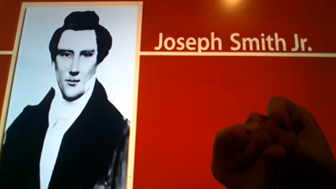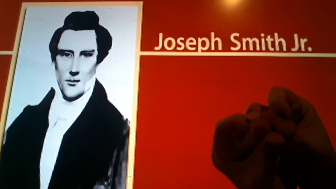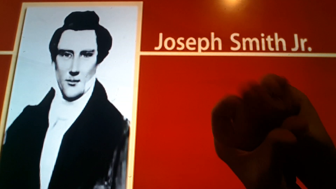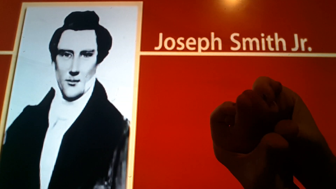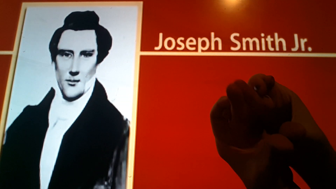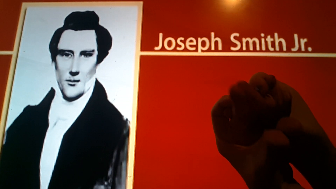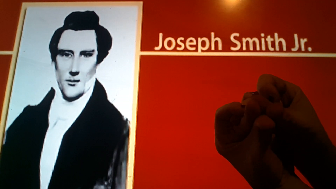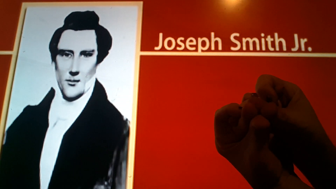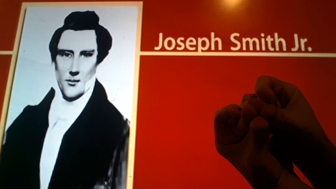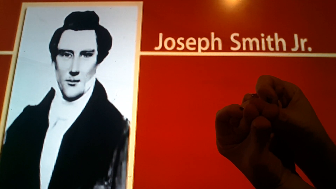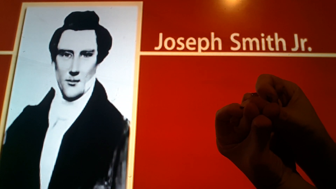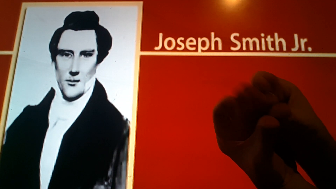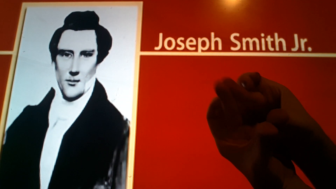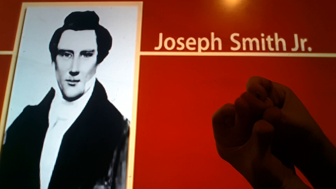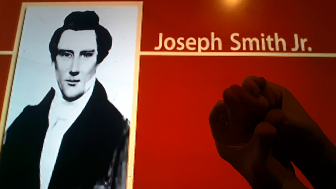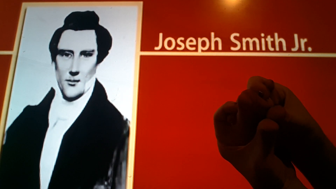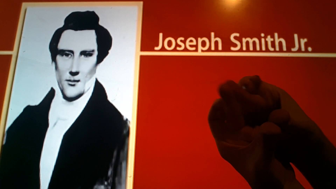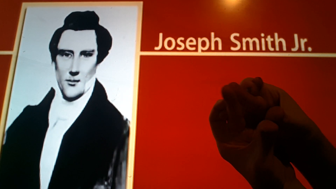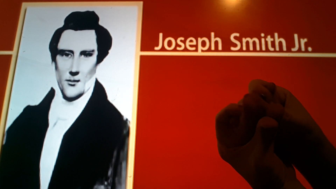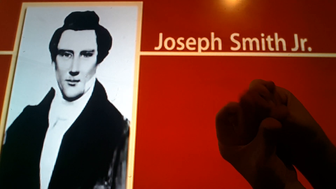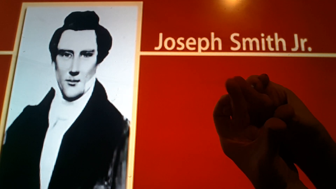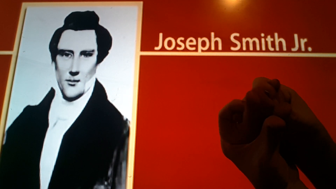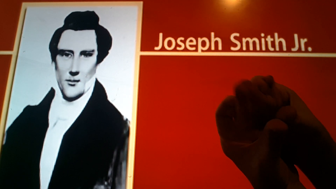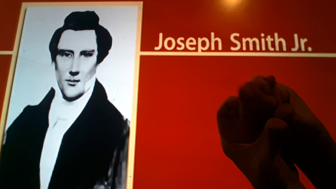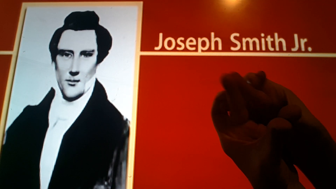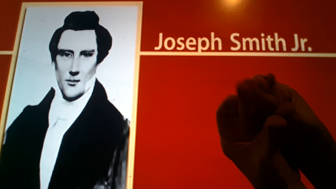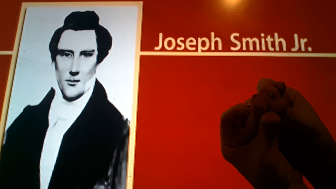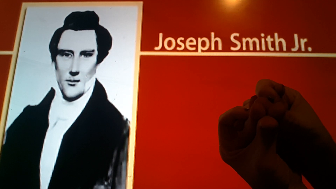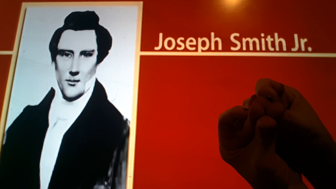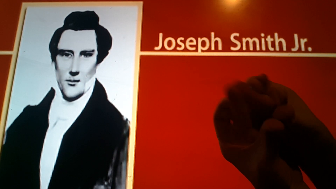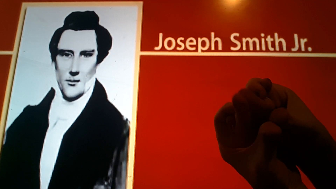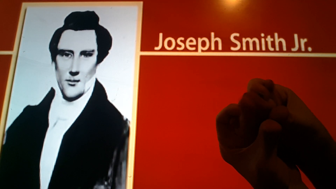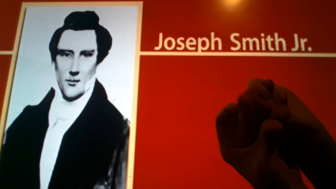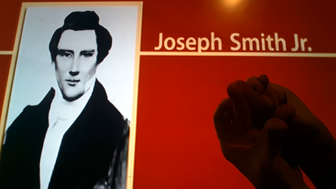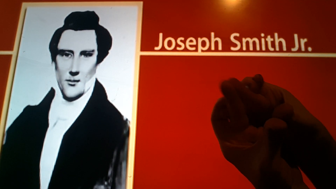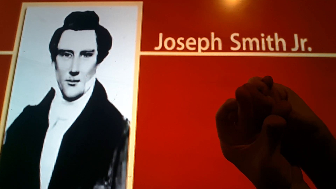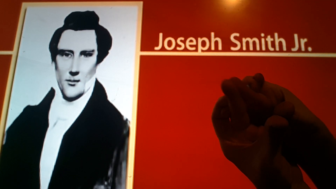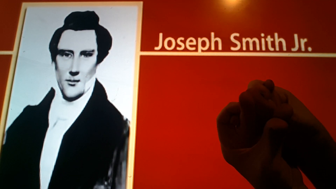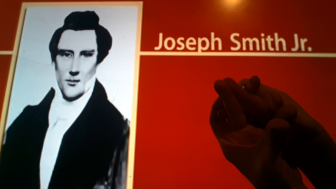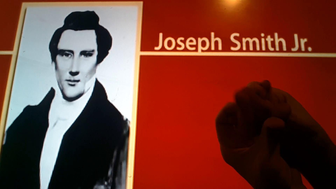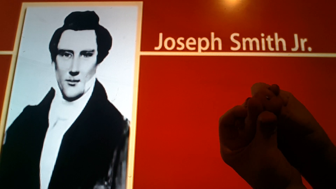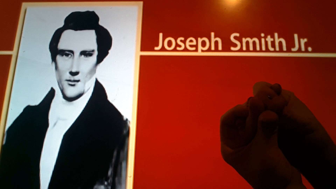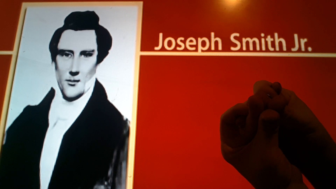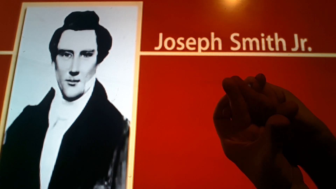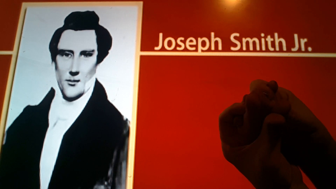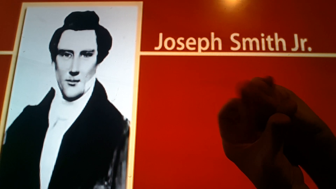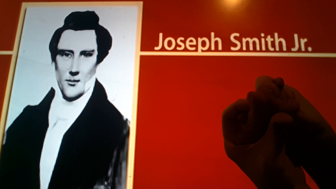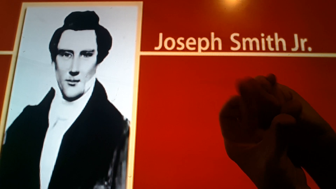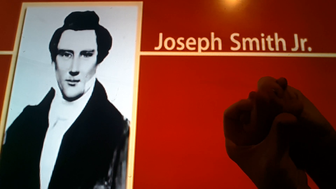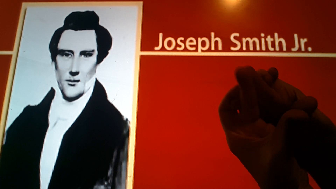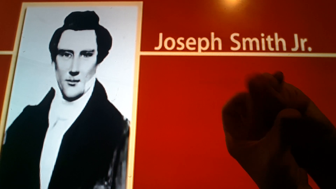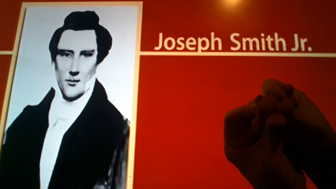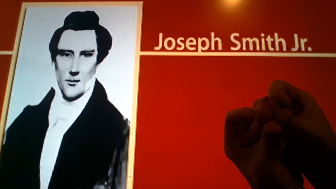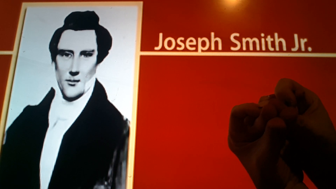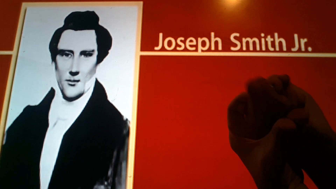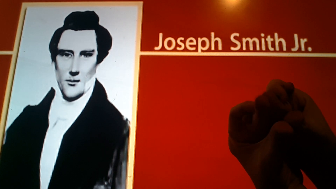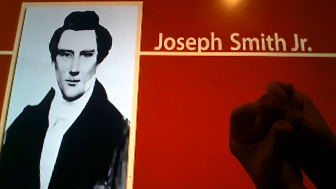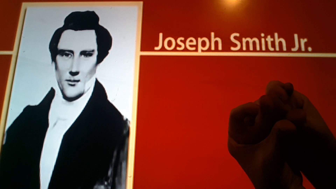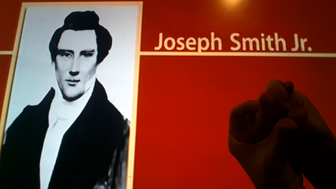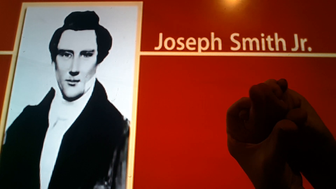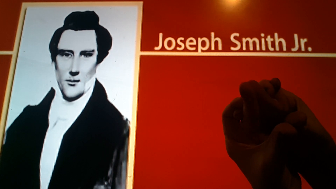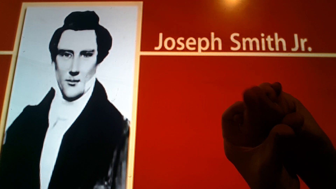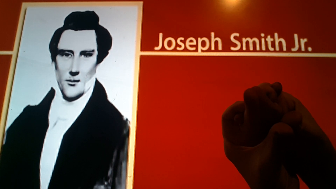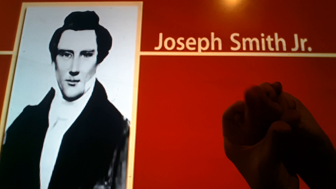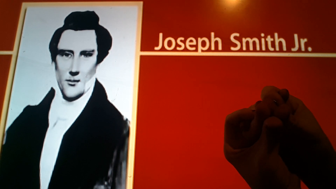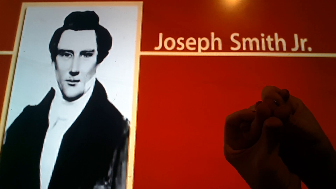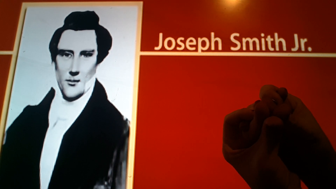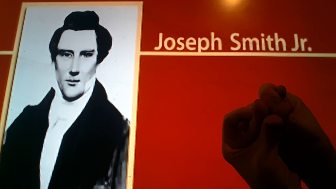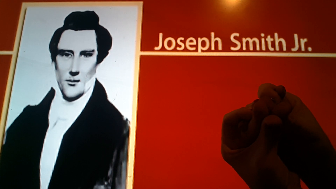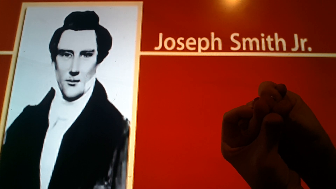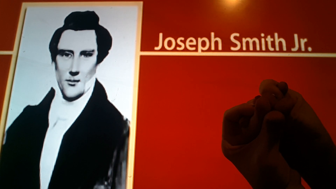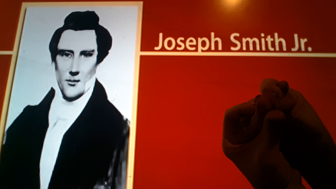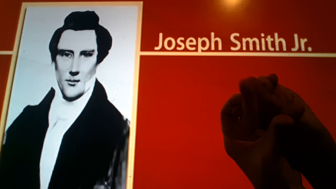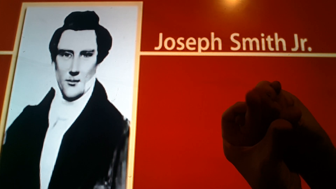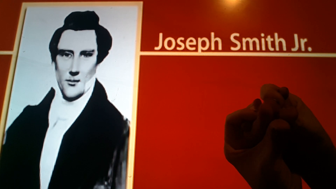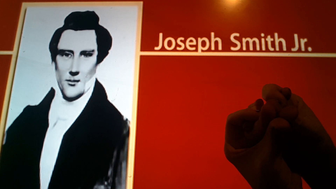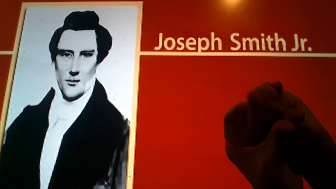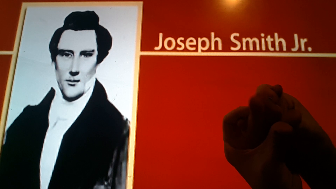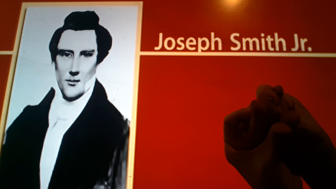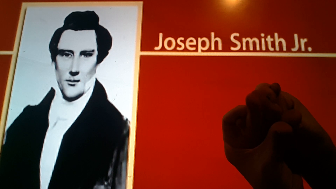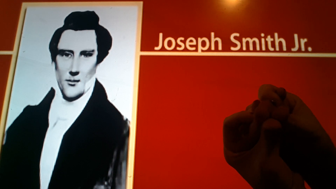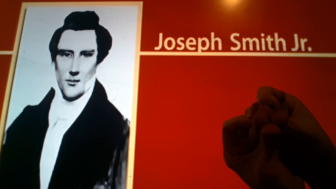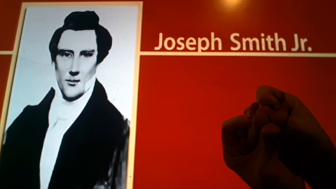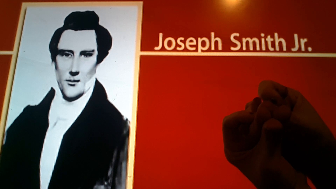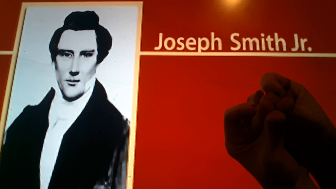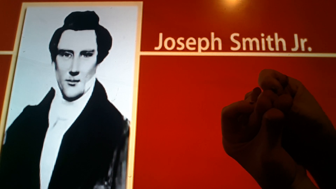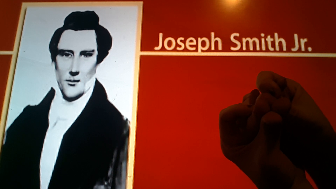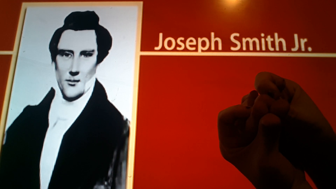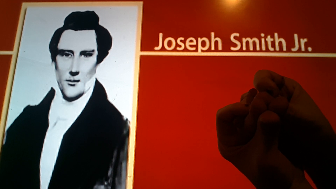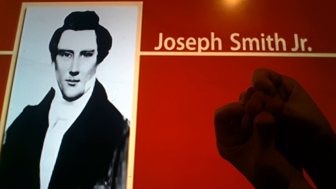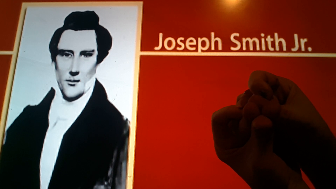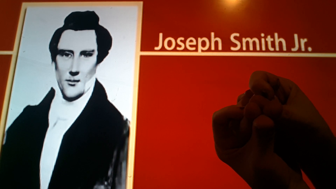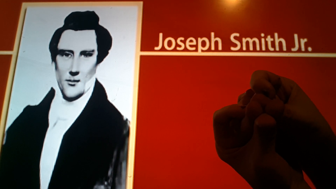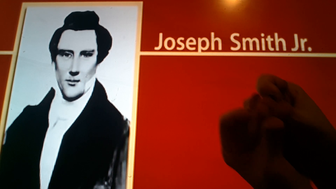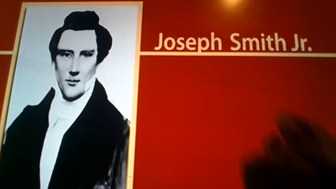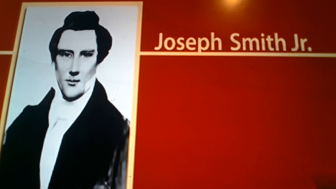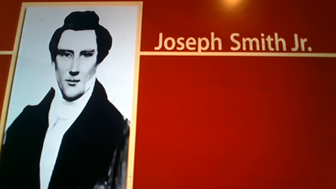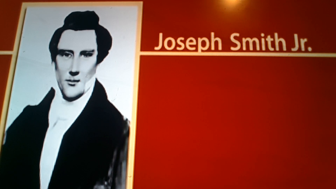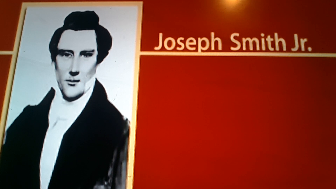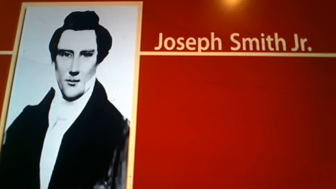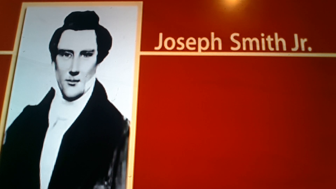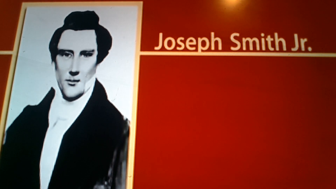Joseph Smith Jr.